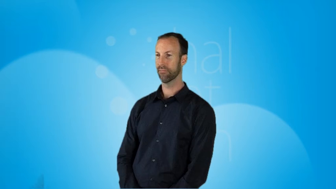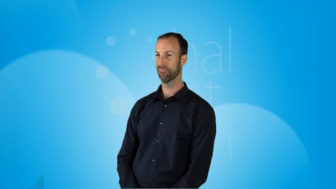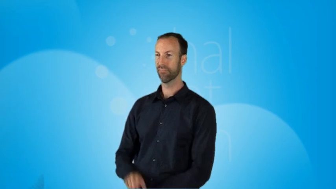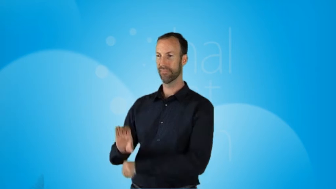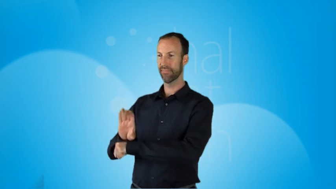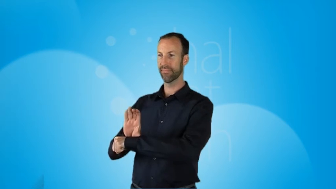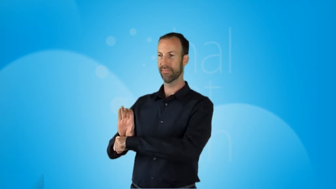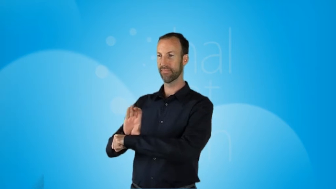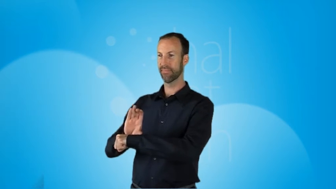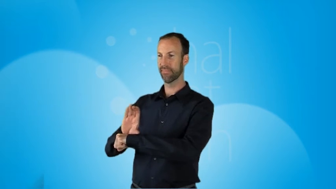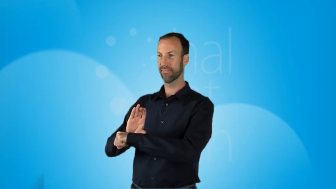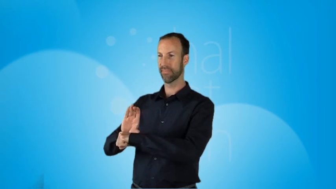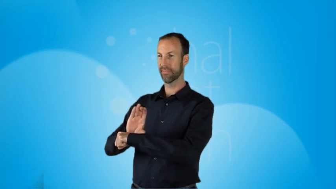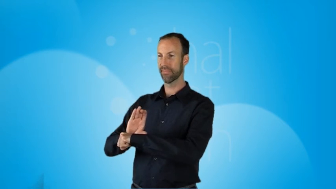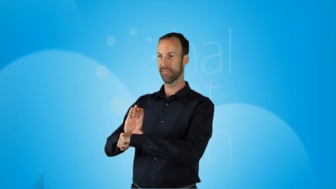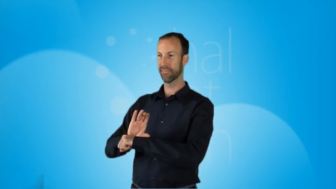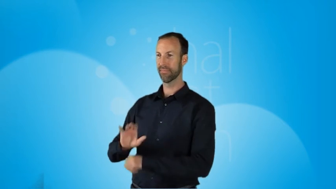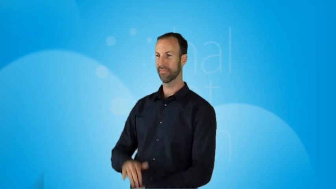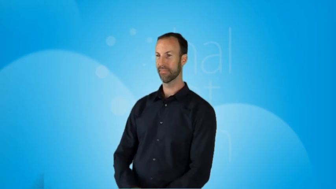chocolate